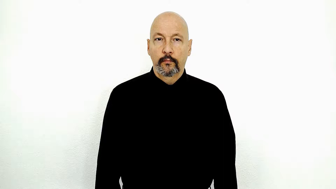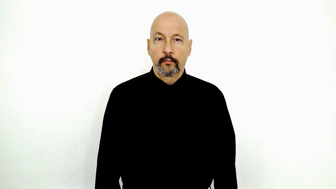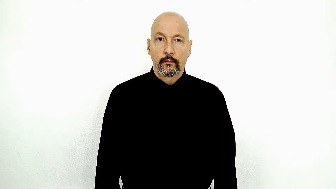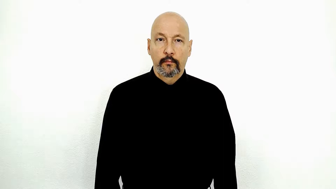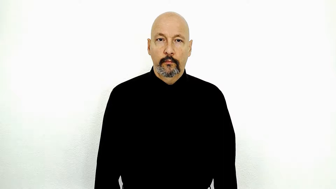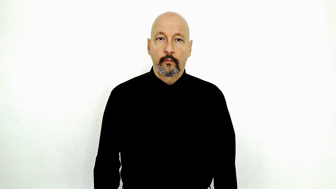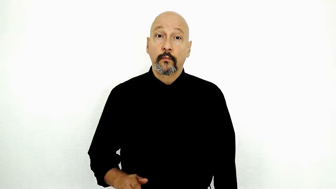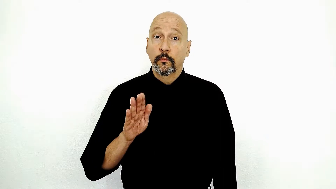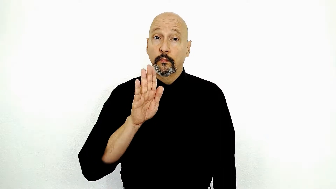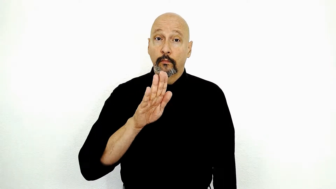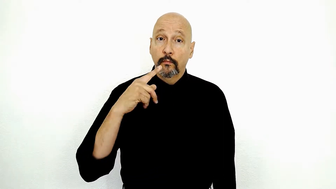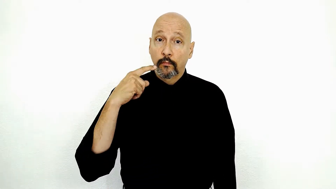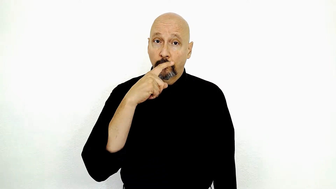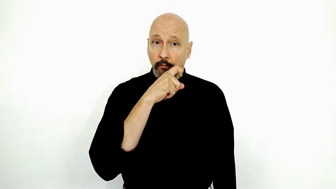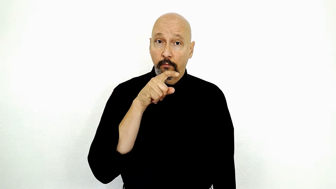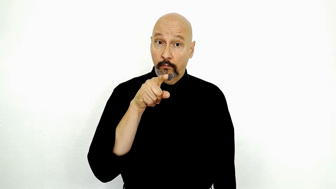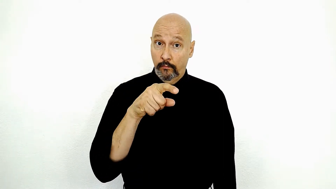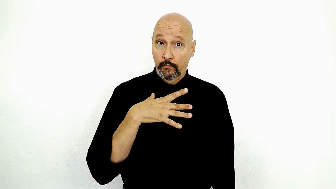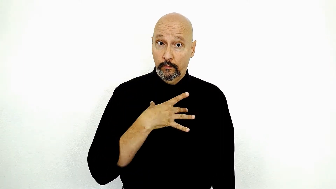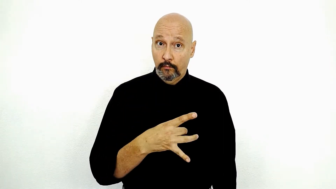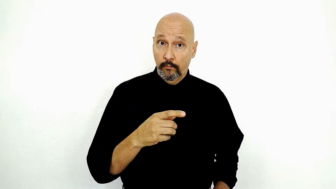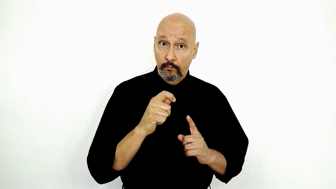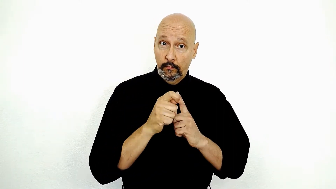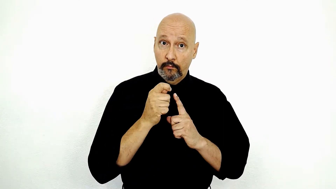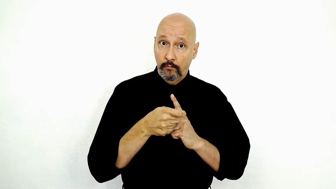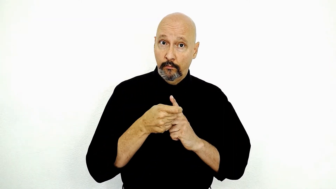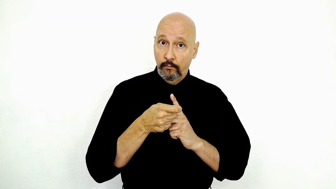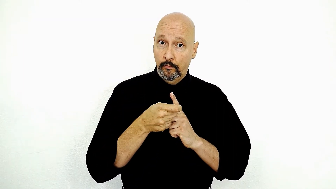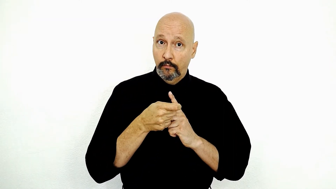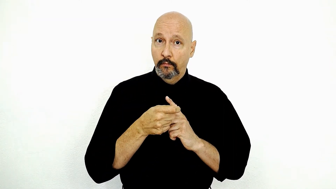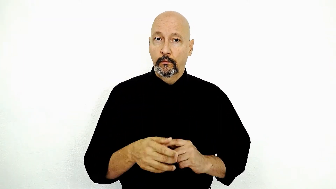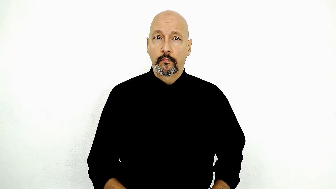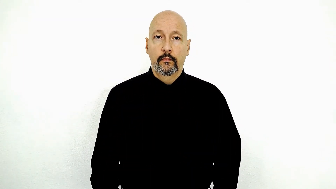YOUR CEREAL YOU LIKE BANANA?